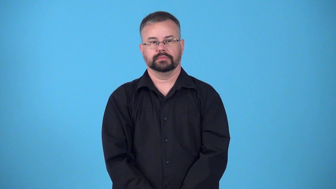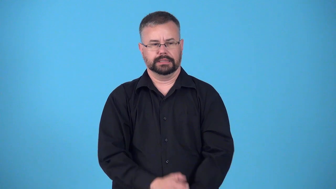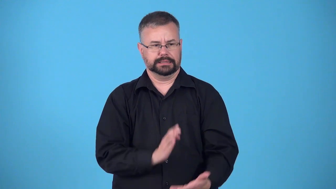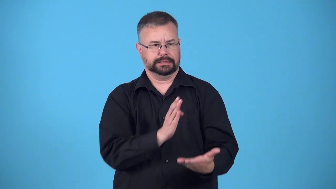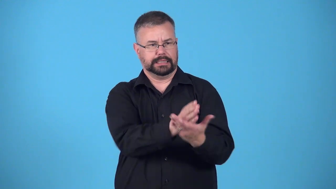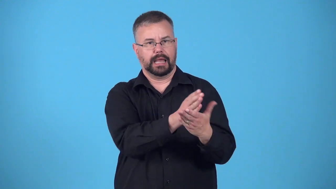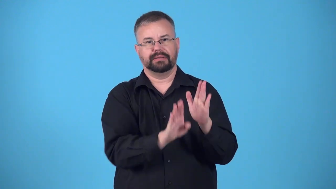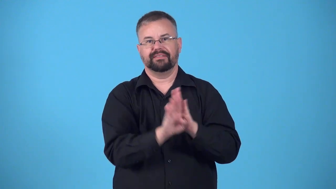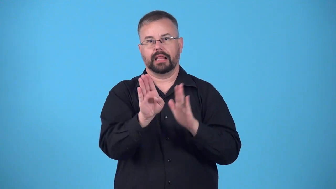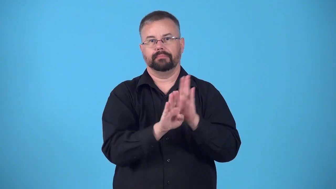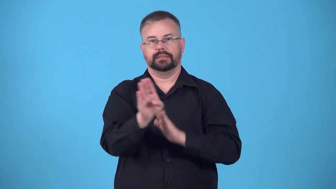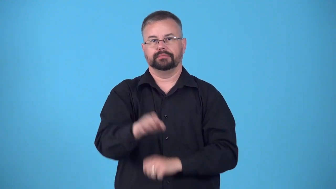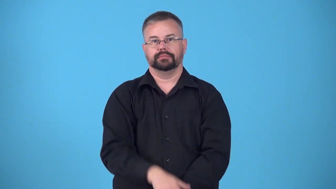strangle development